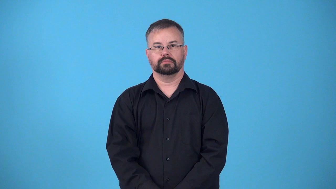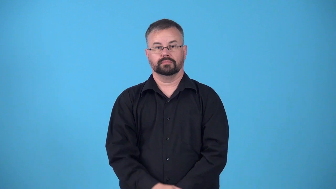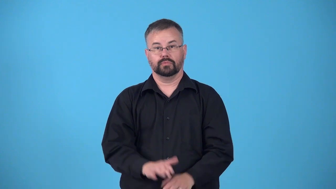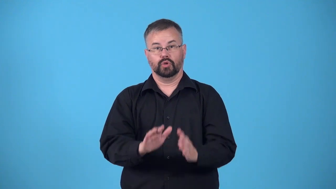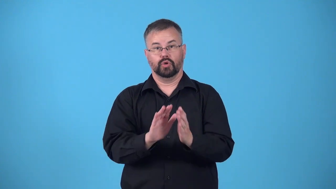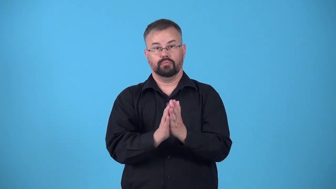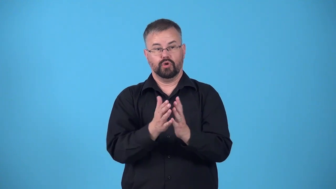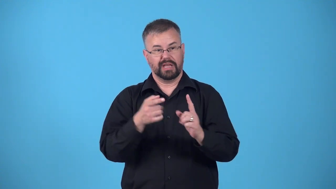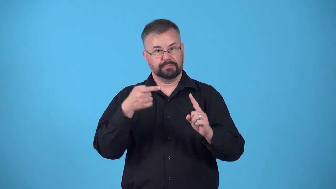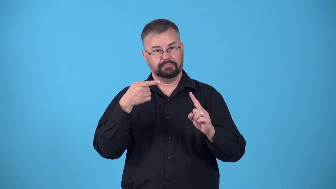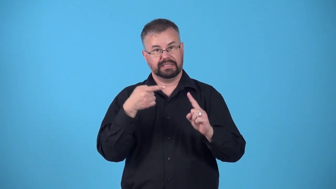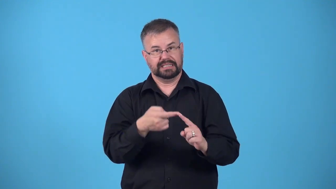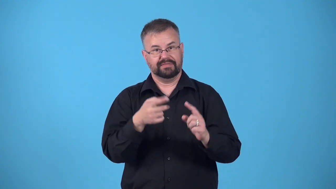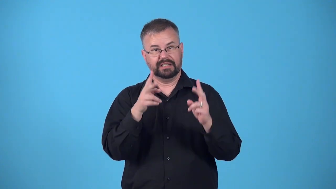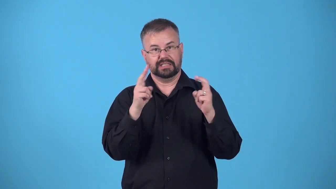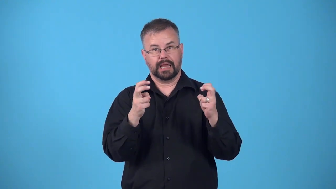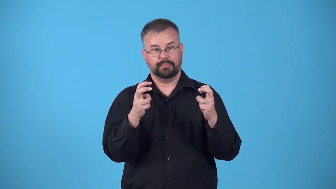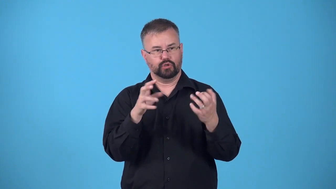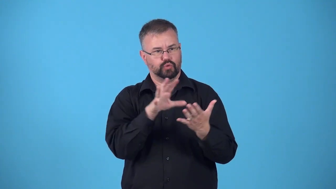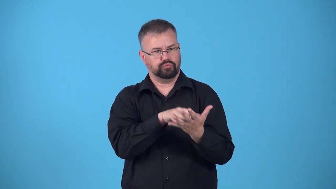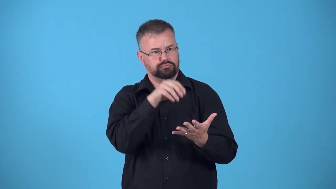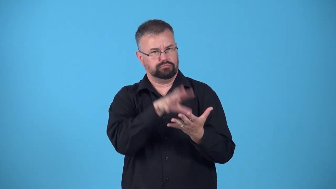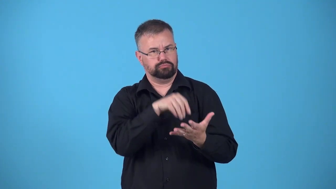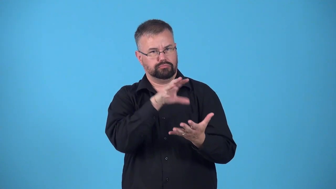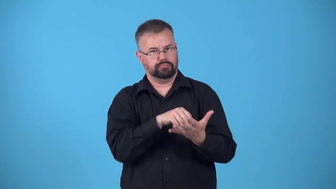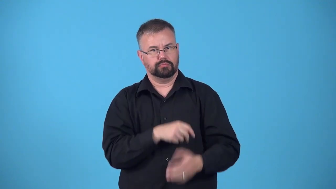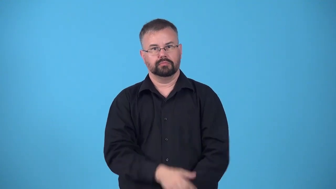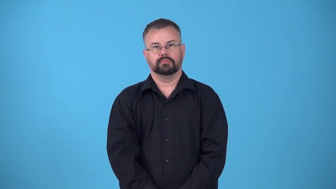textbook